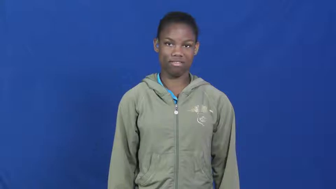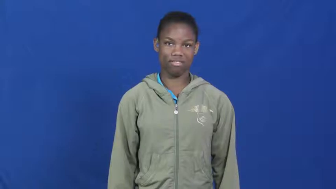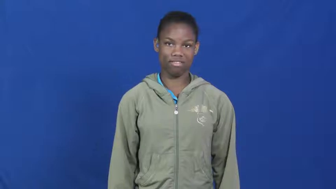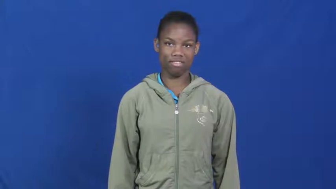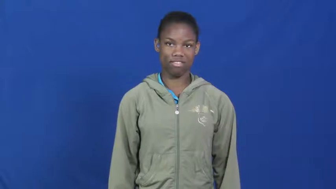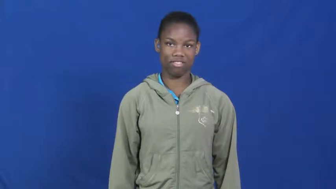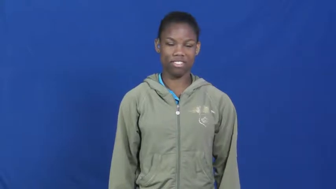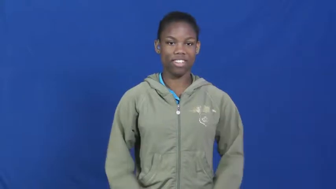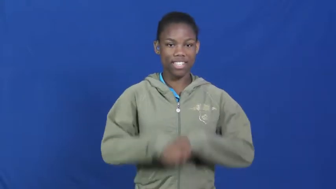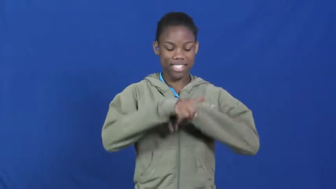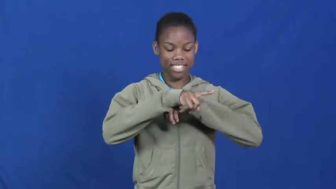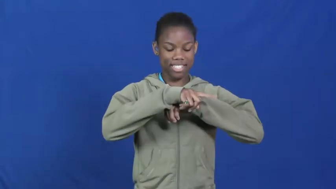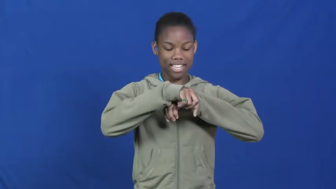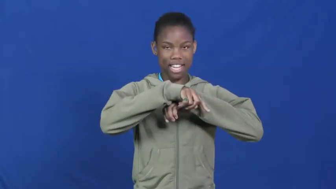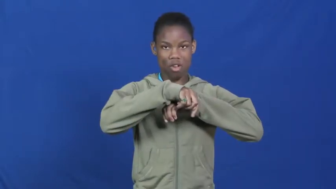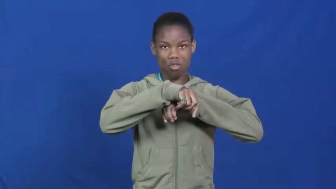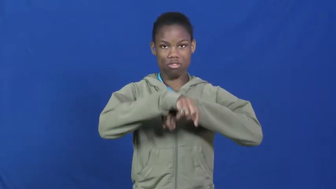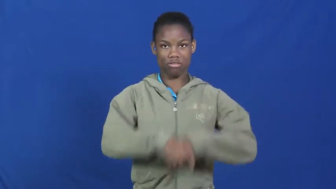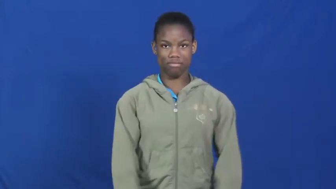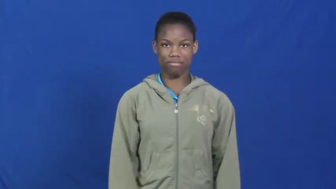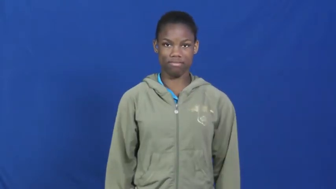tail,caudal